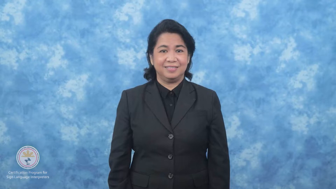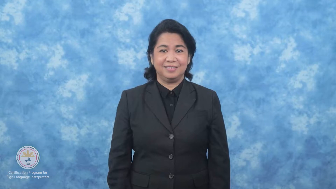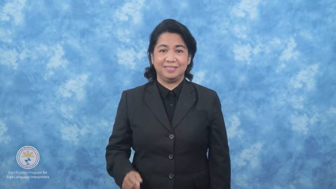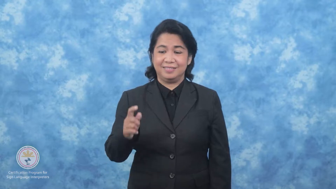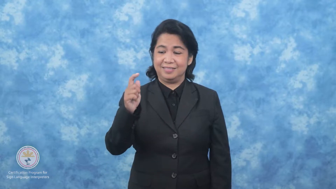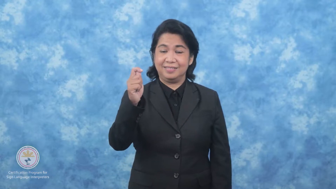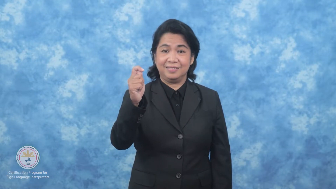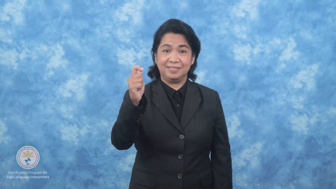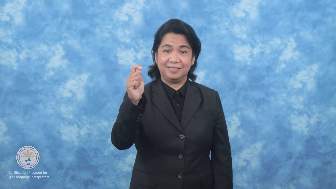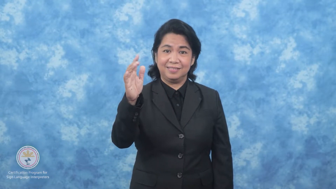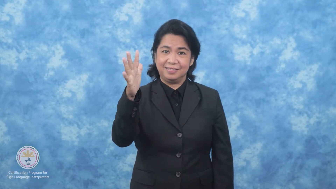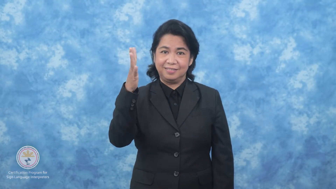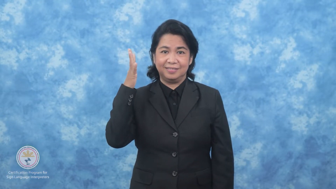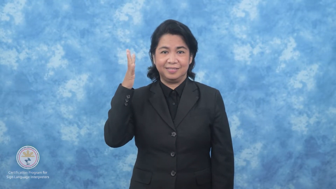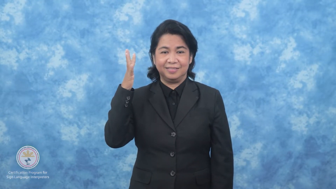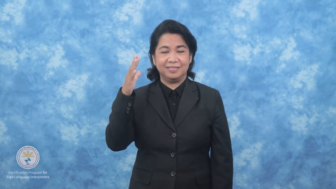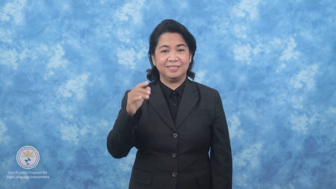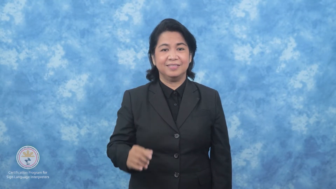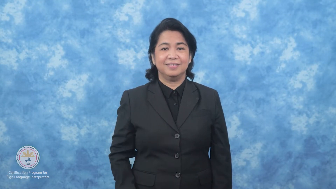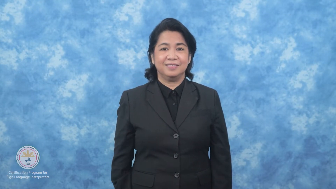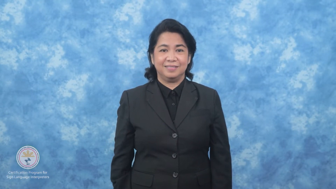Tagum City